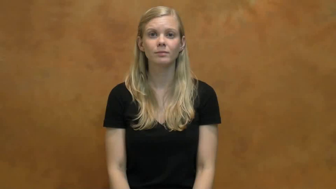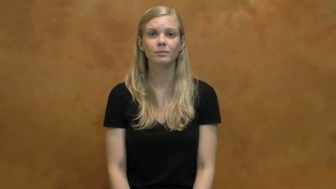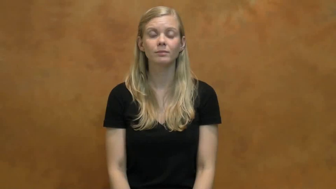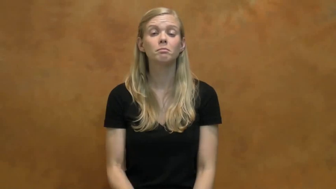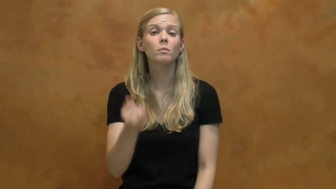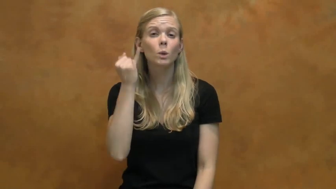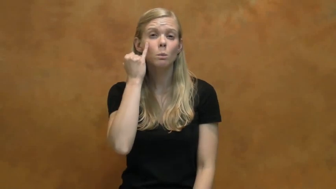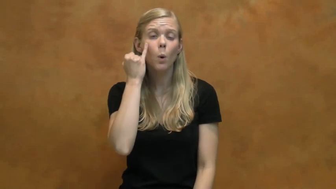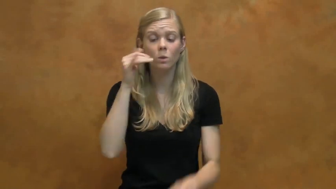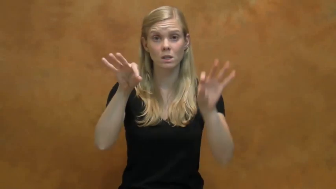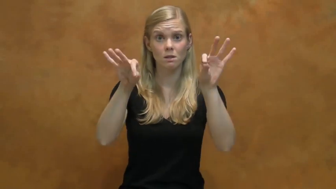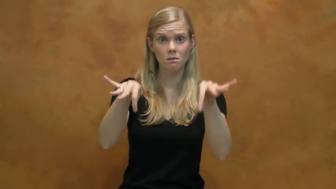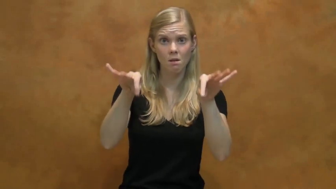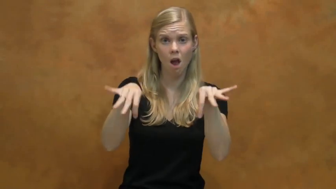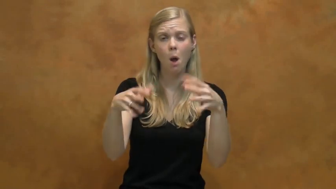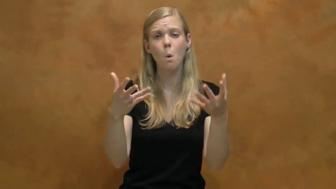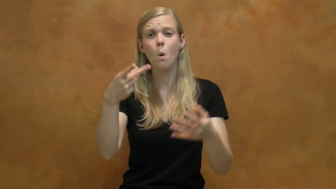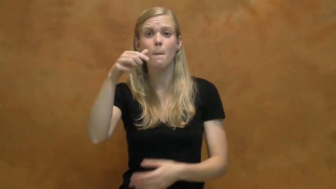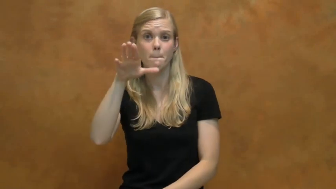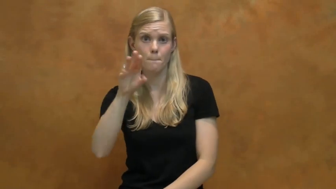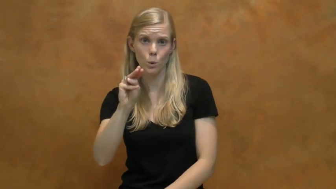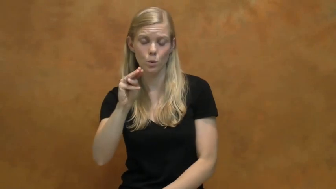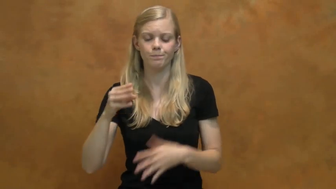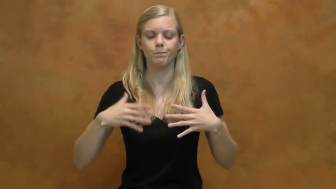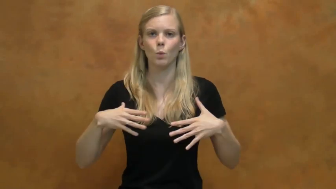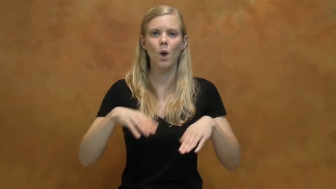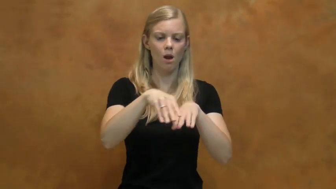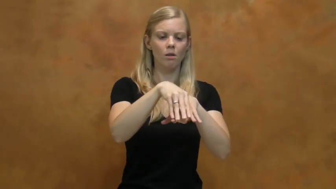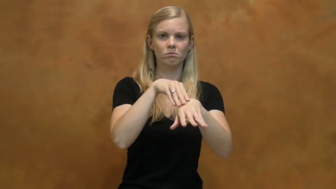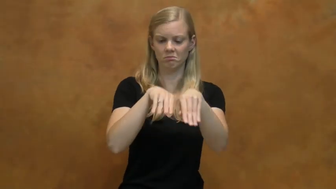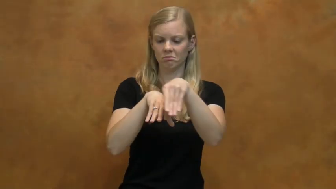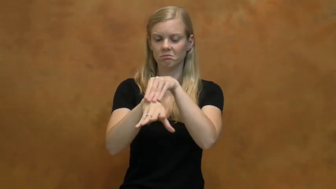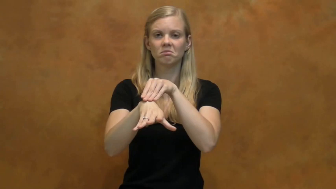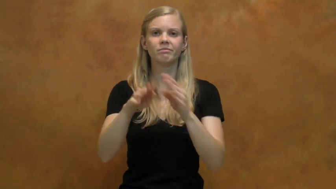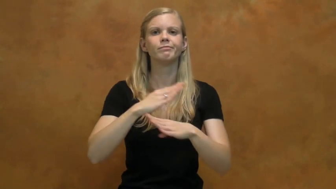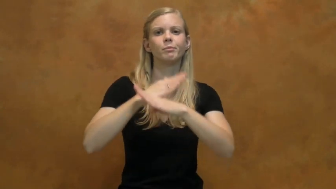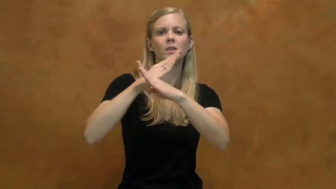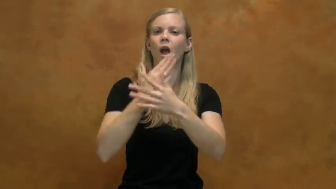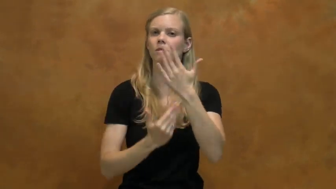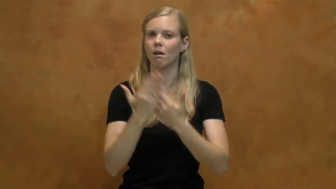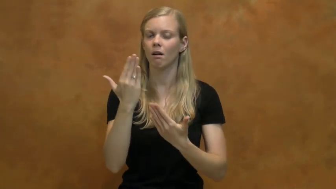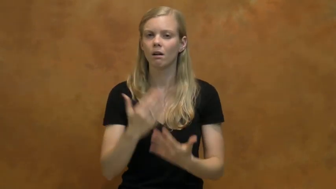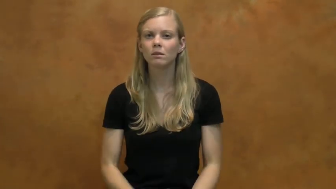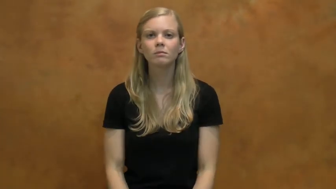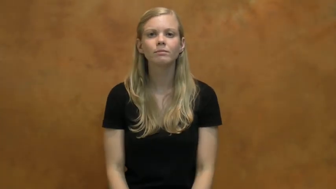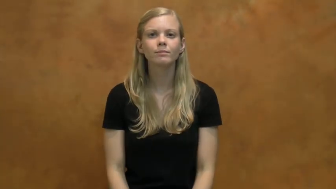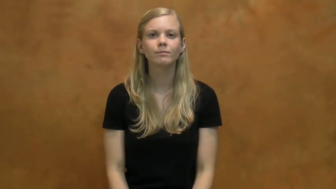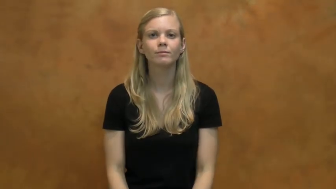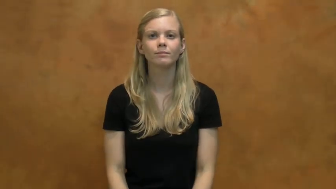hairdressing gloves